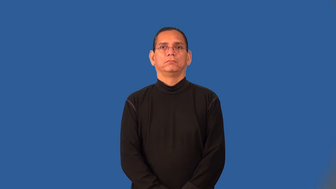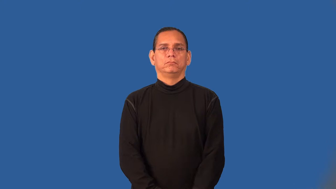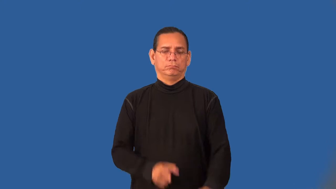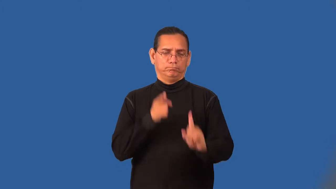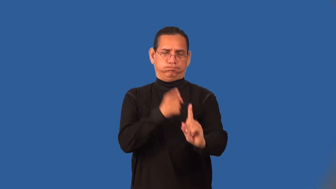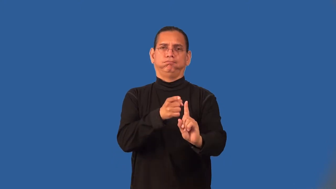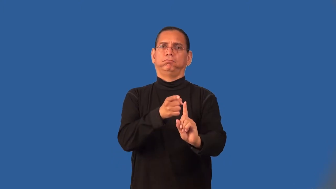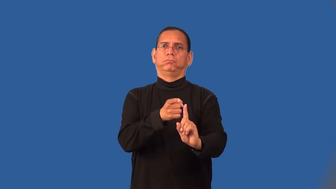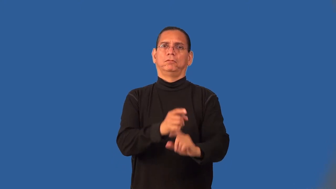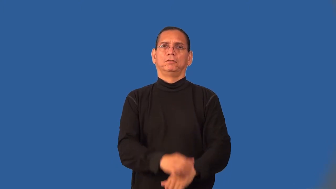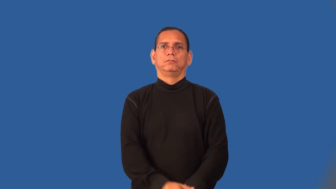trenchant